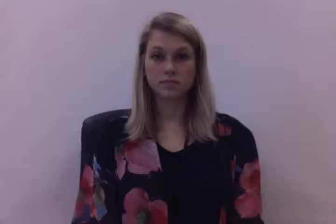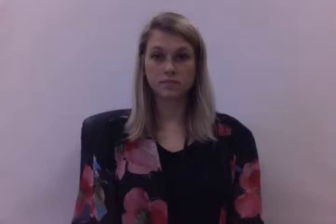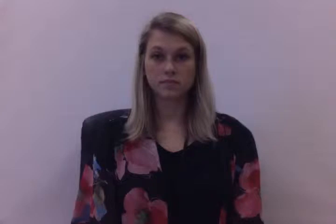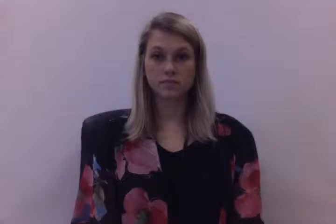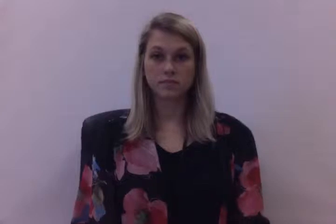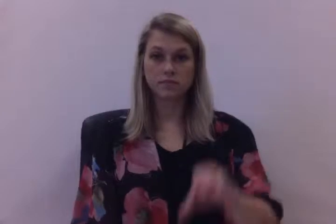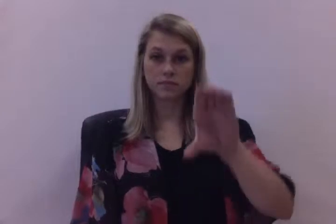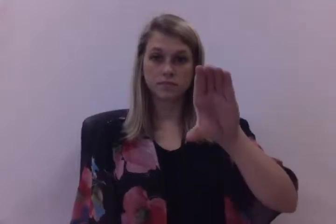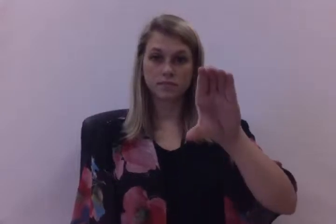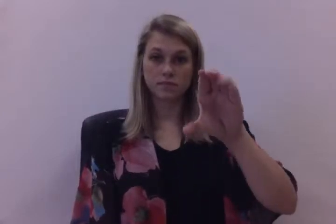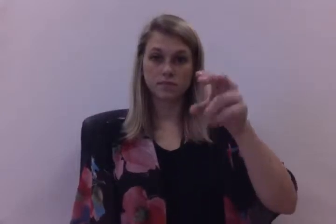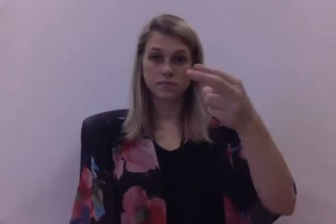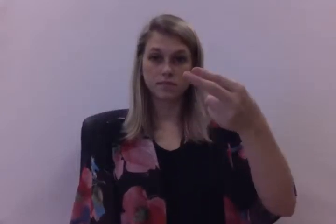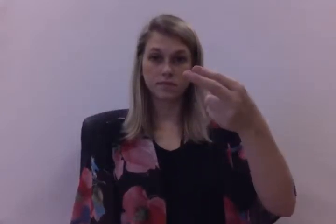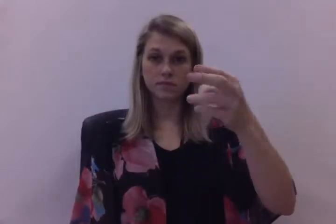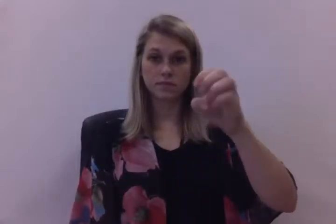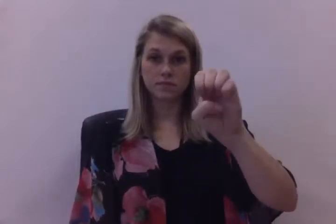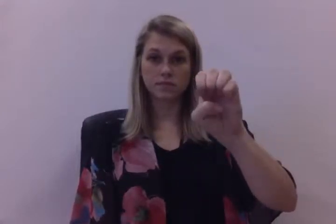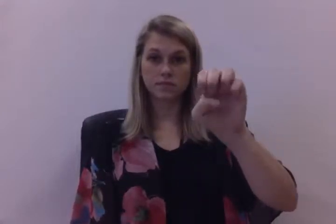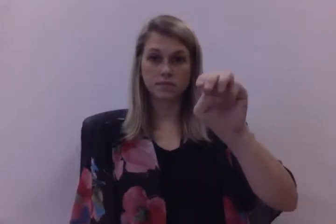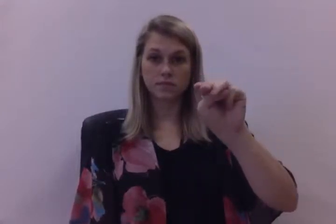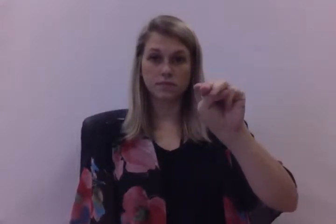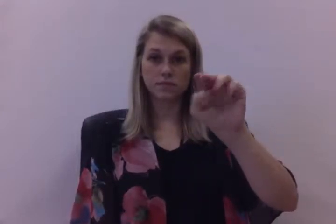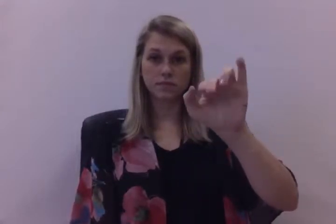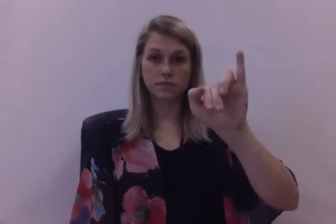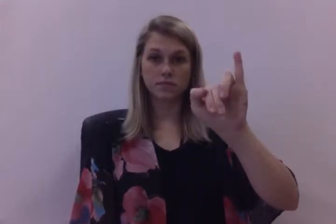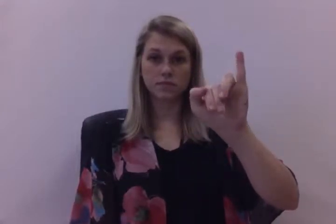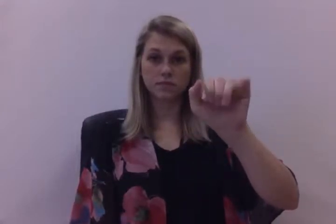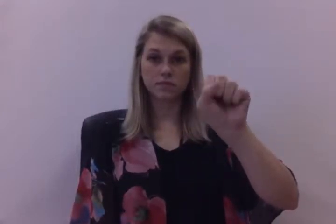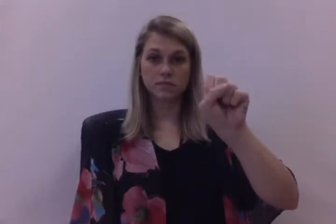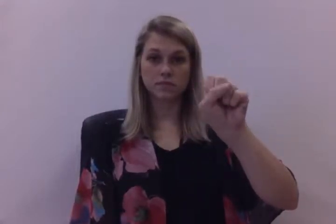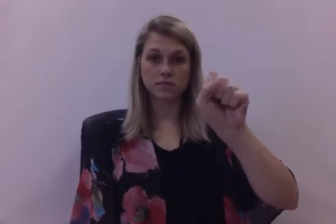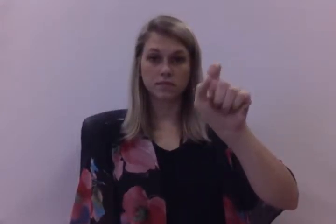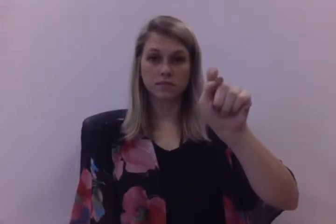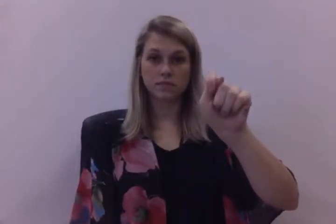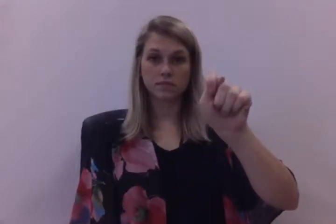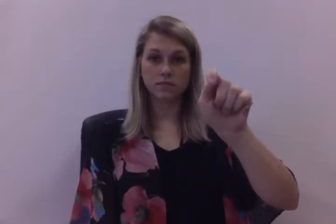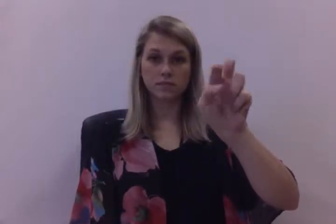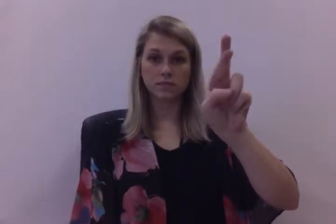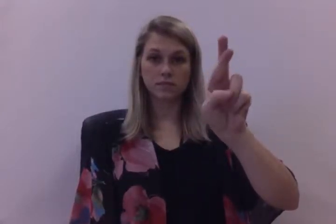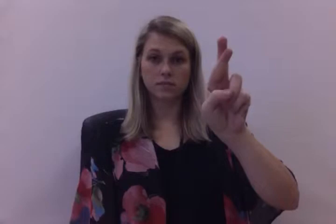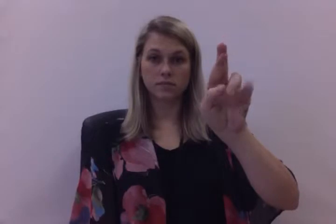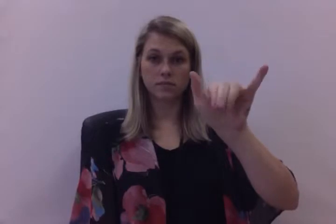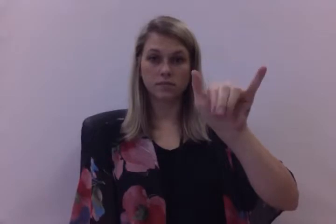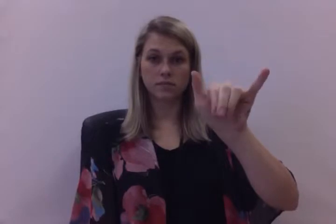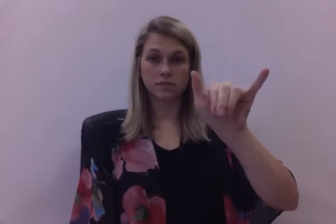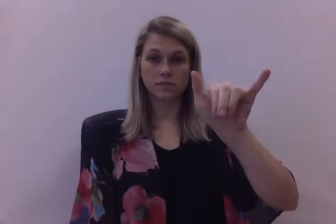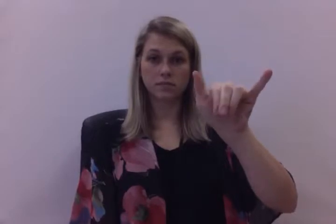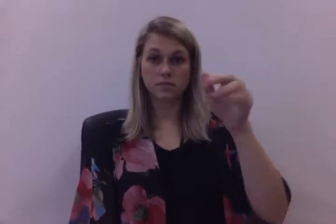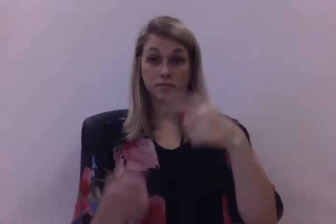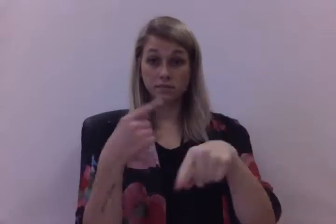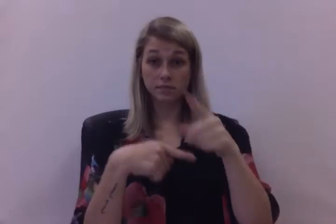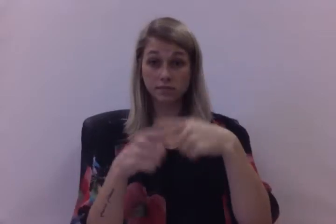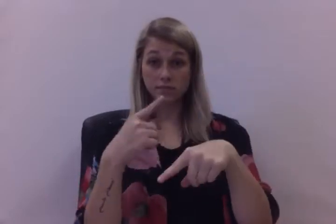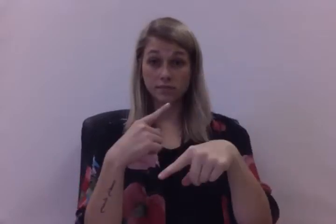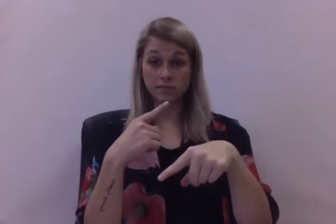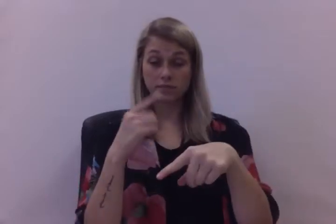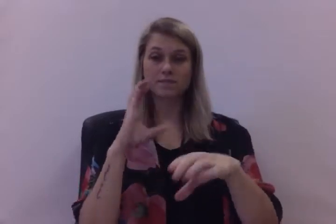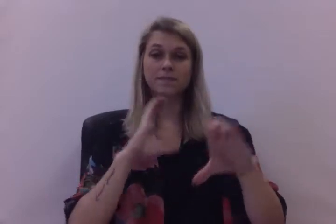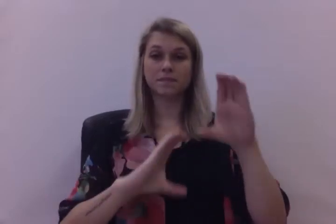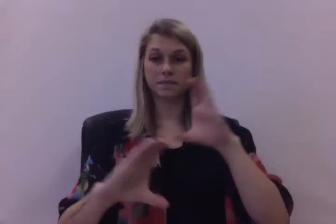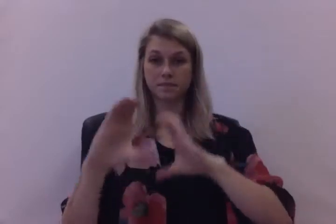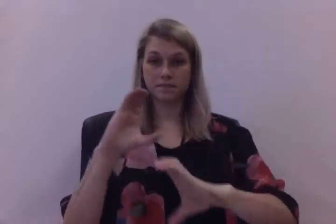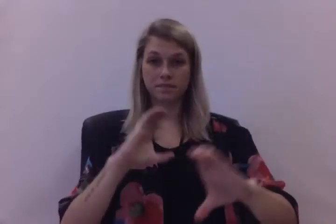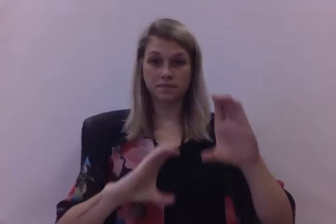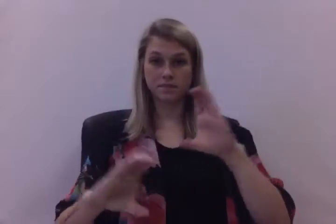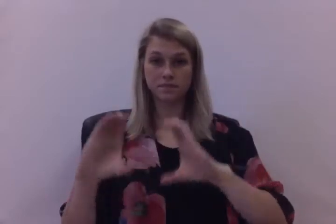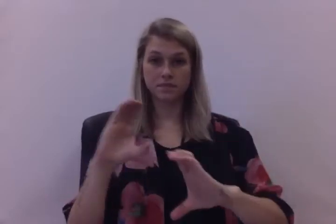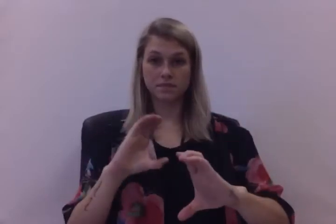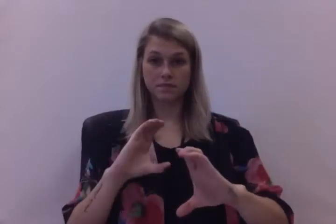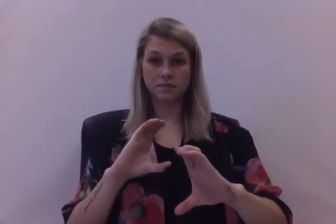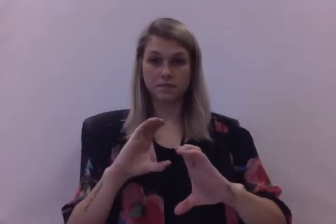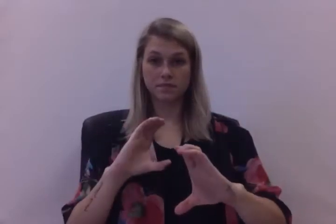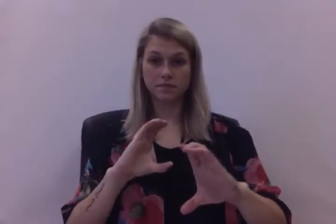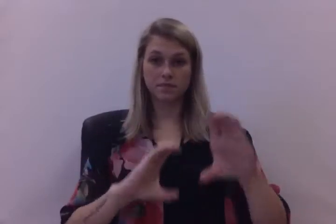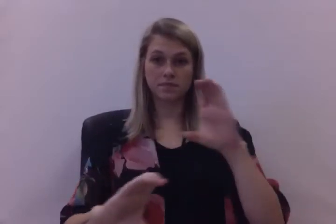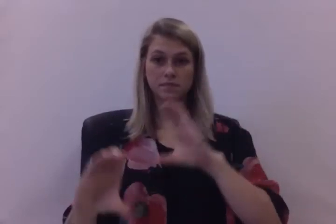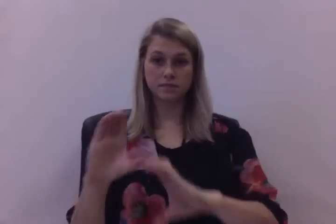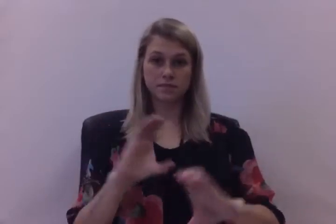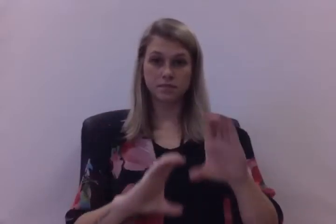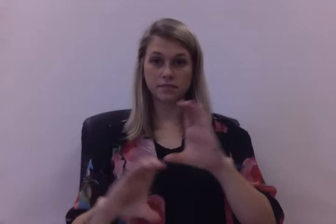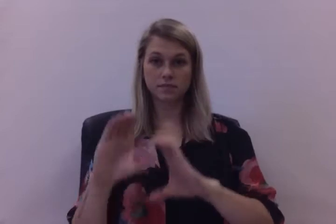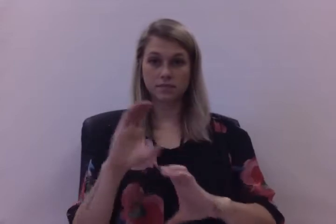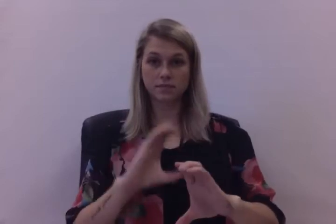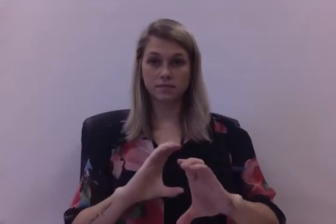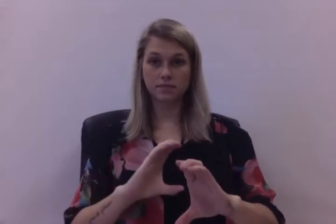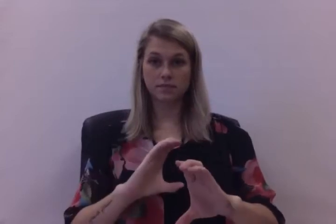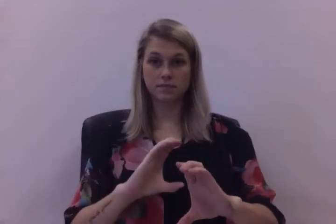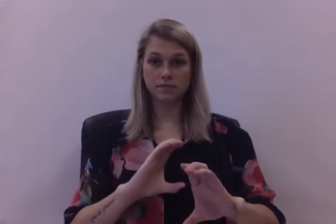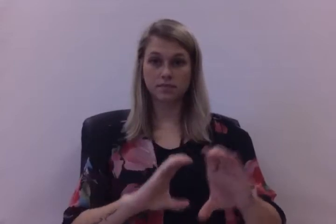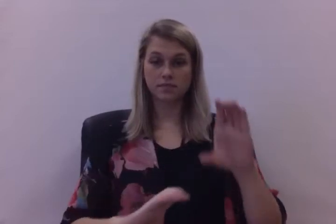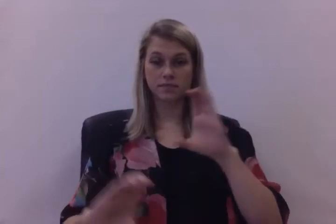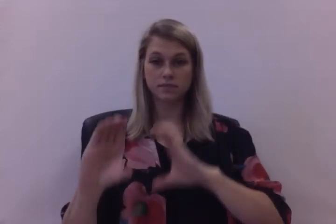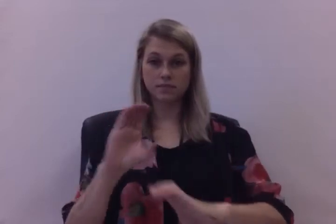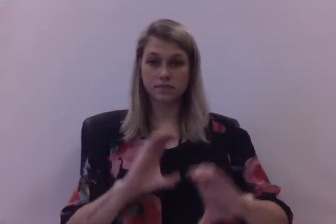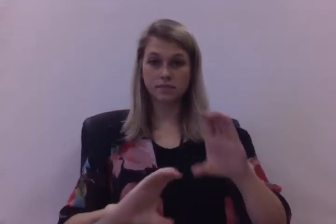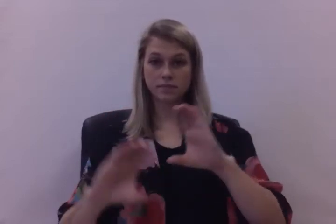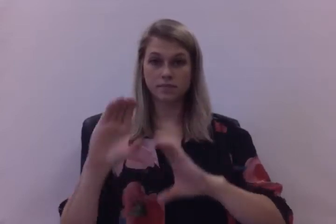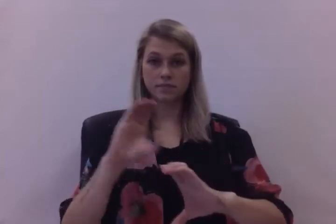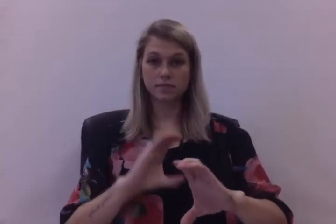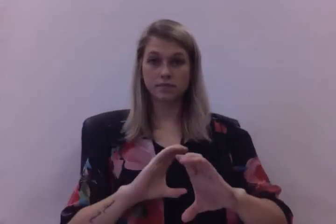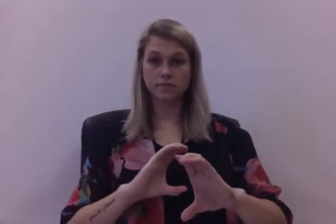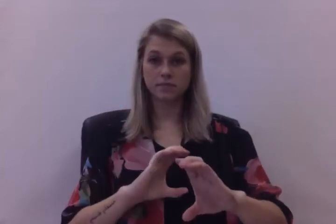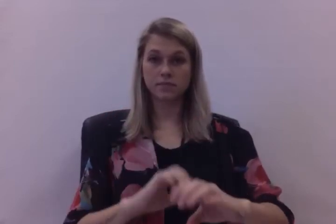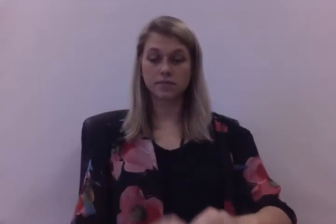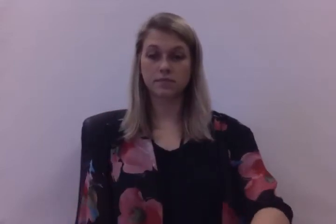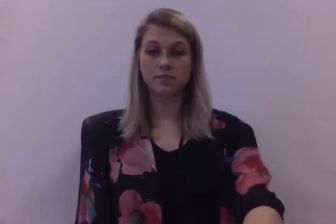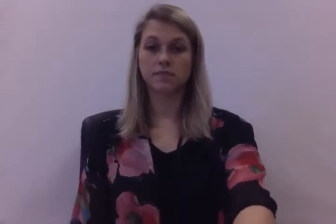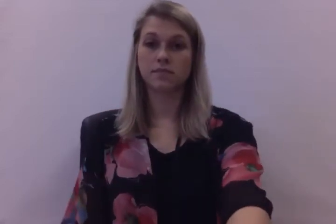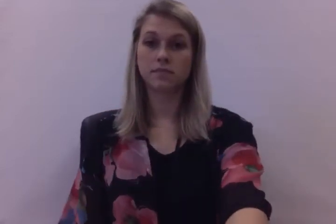CHEMISTRY